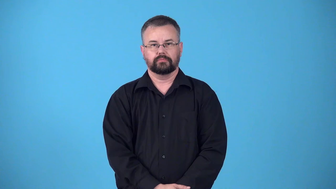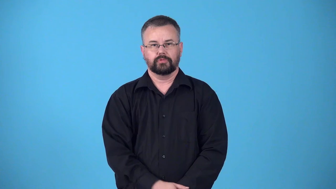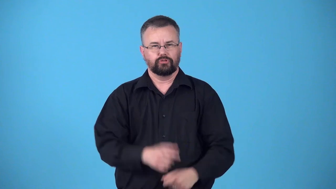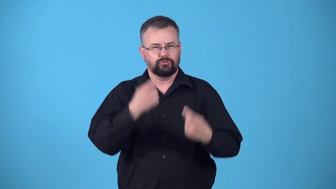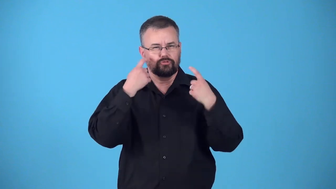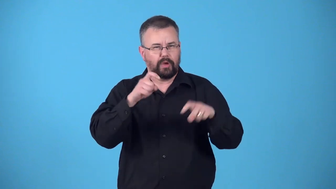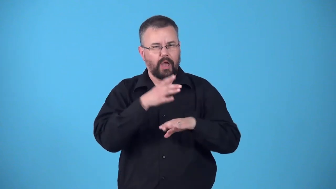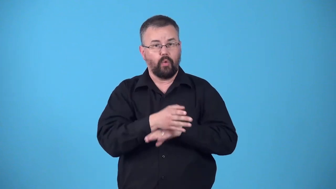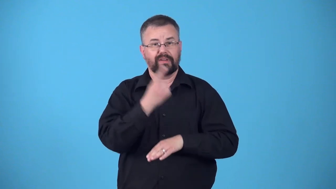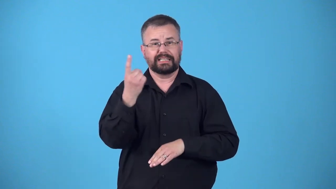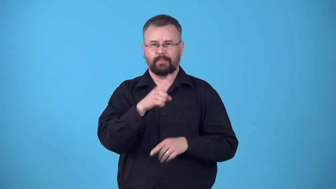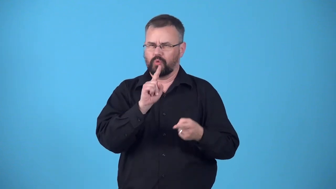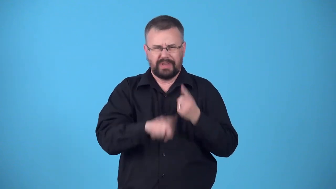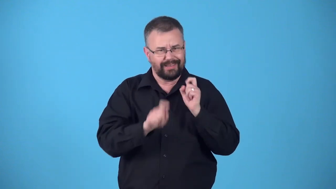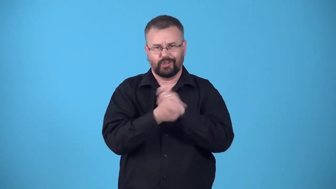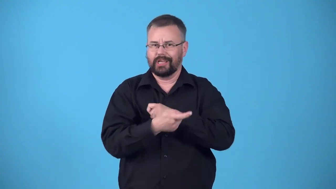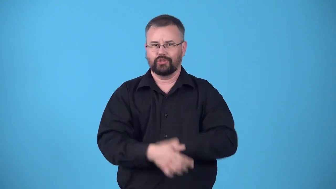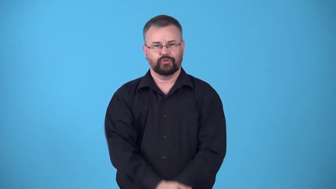cry over spilled milk